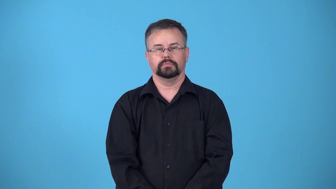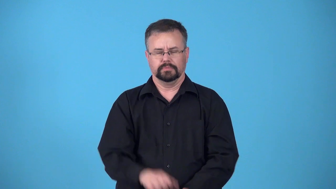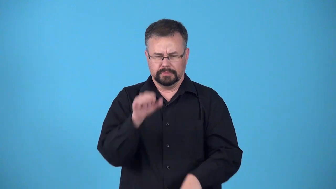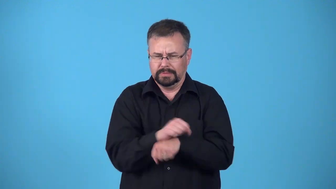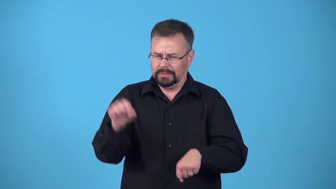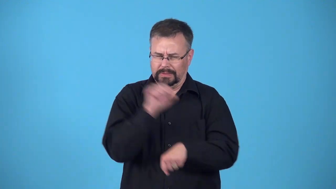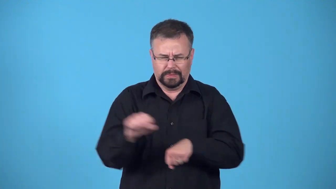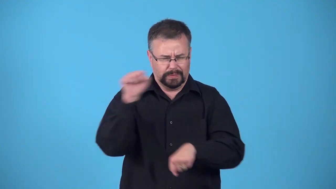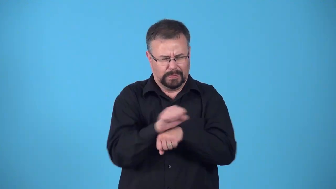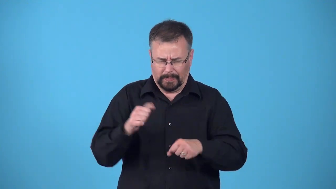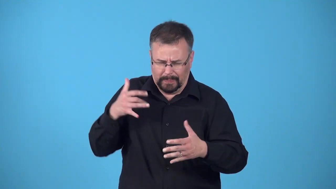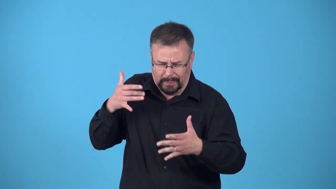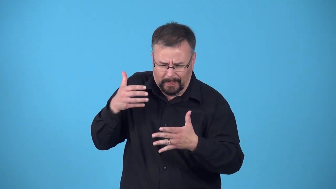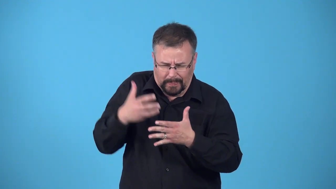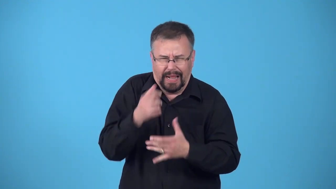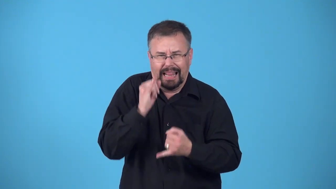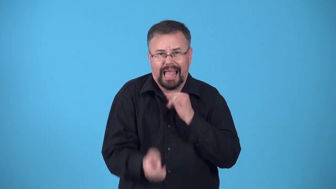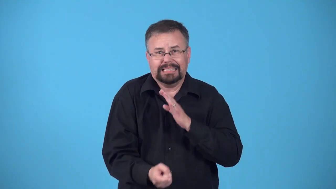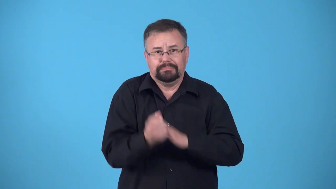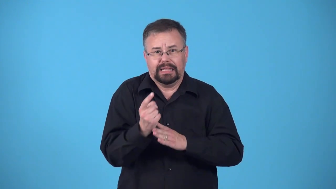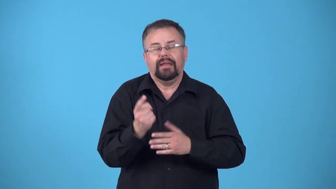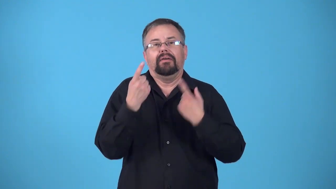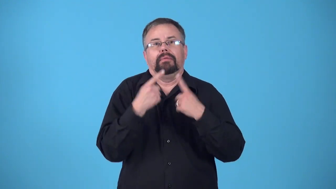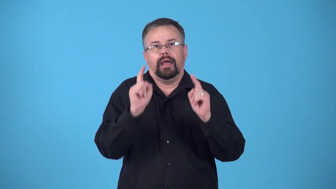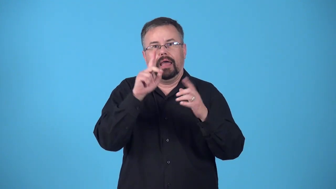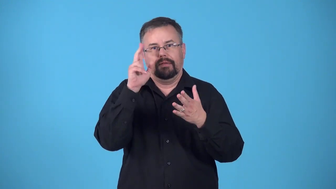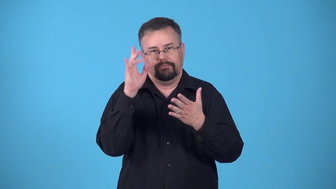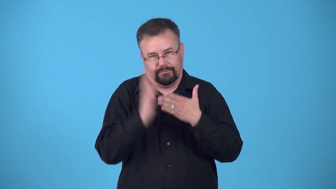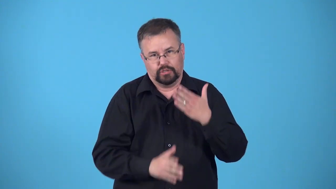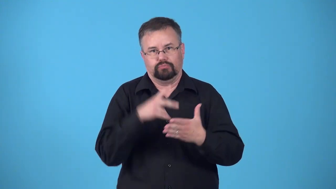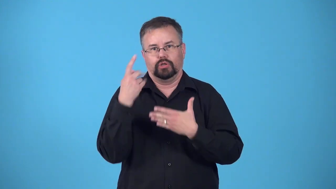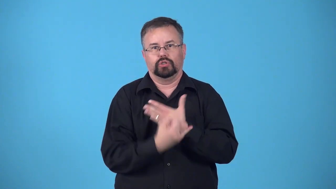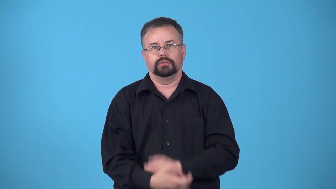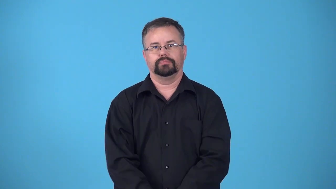until the last dog is shot,until time runs out